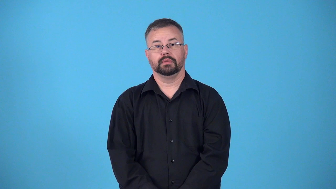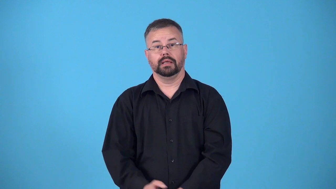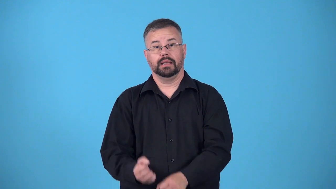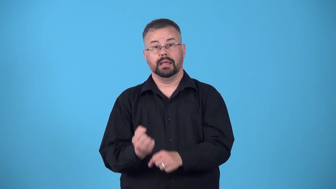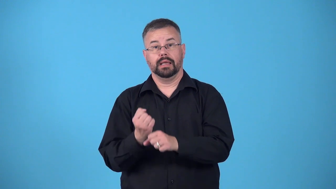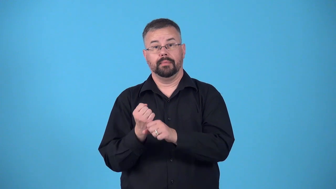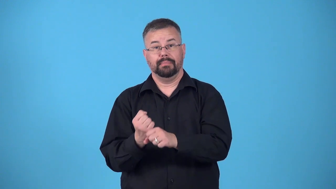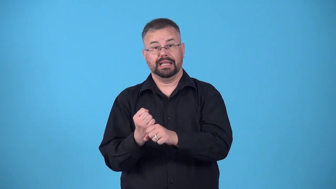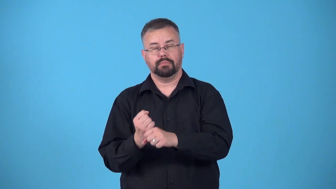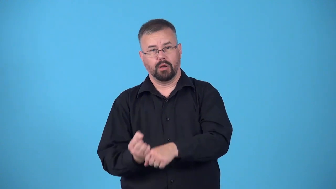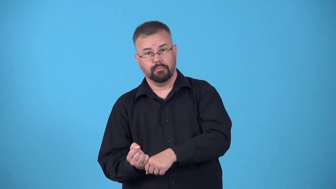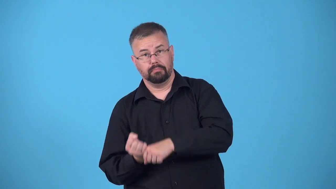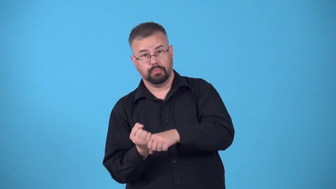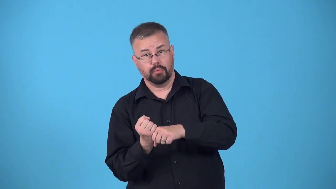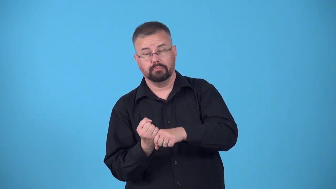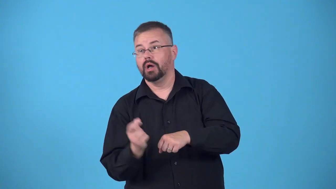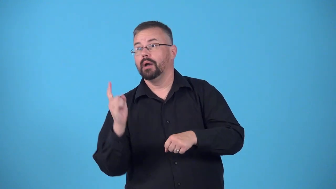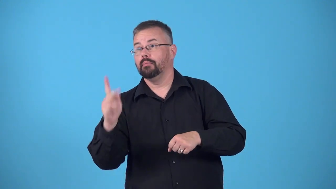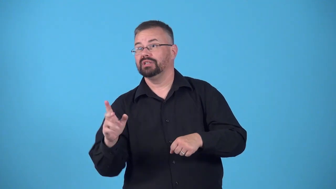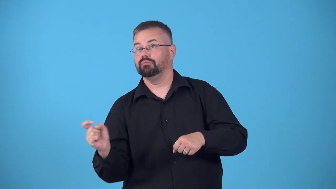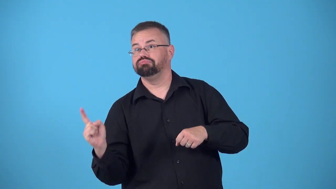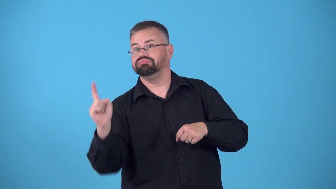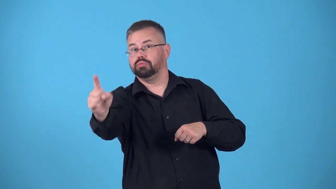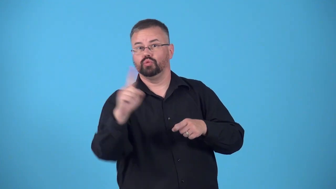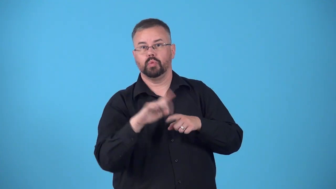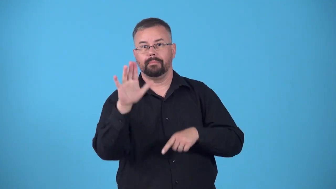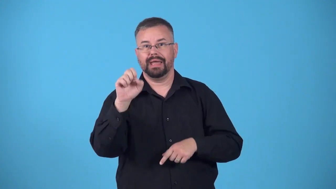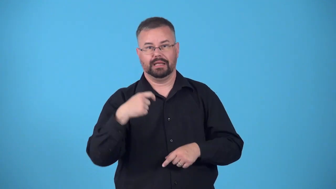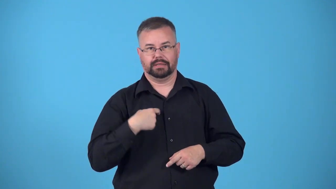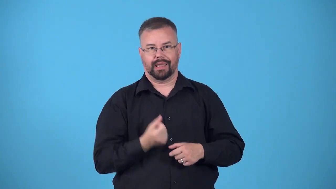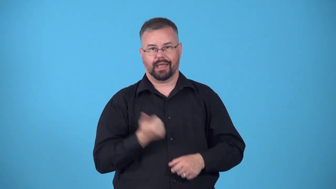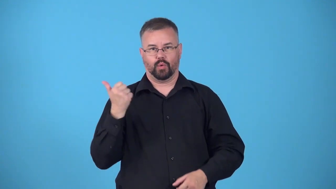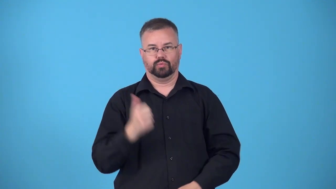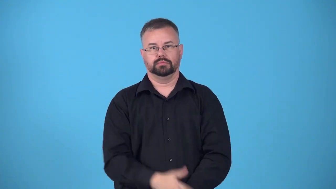sacrifice